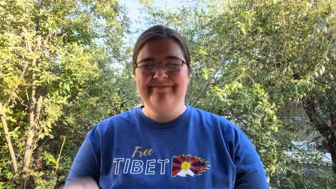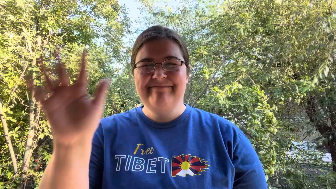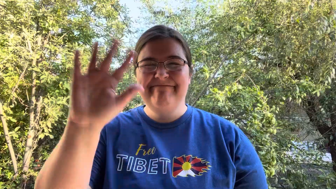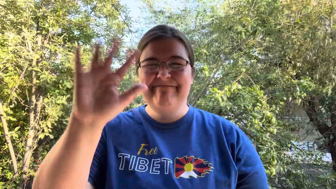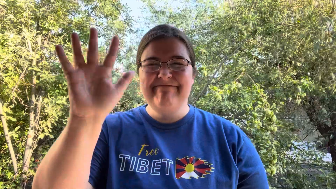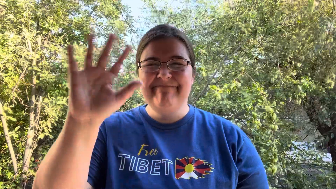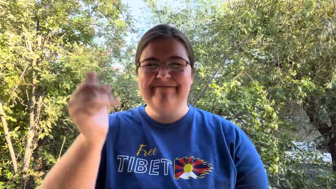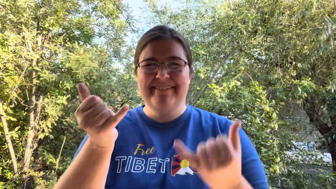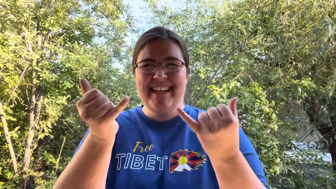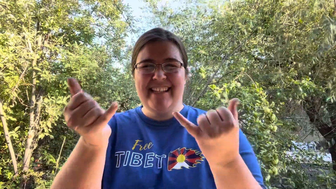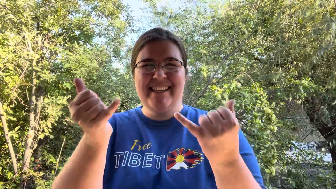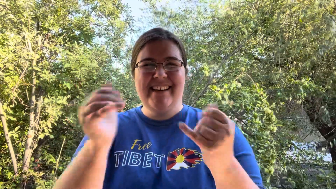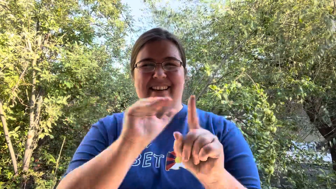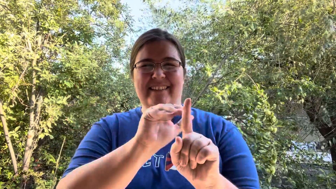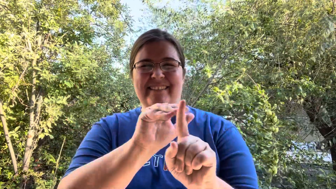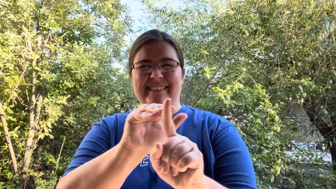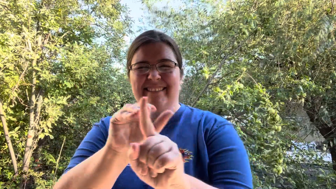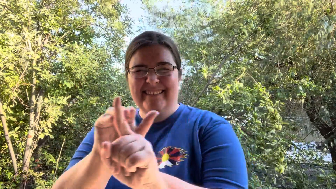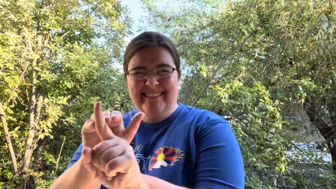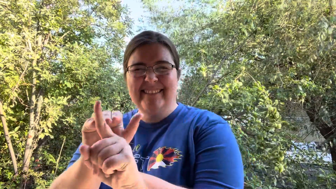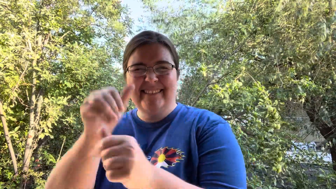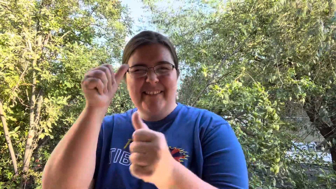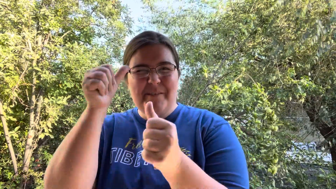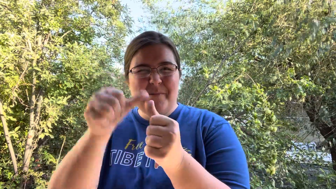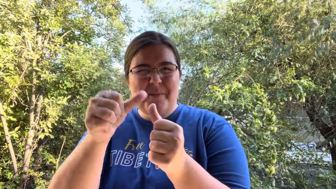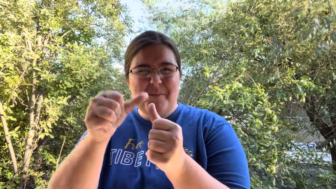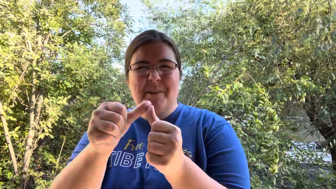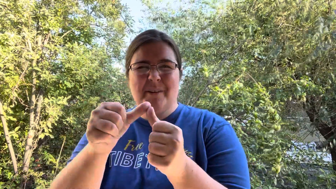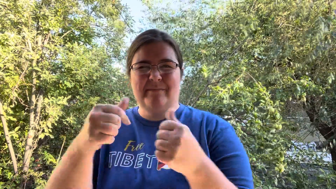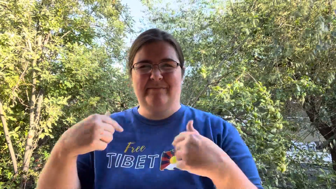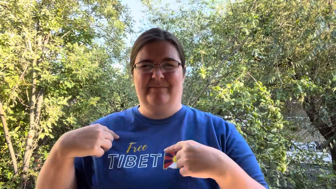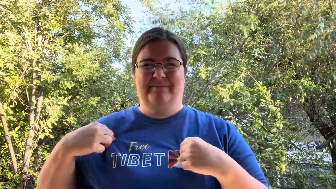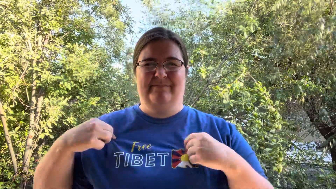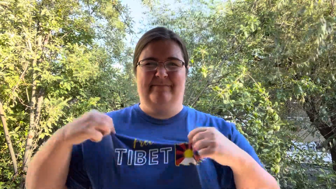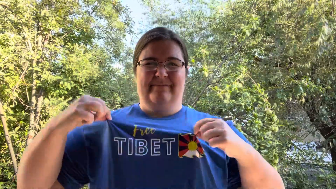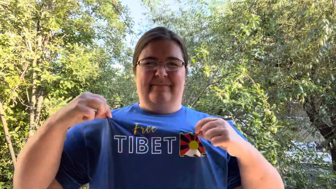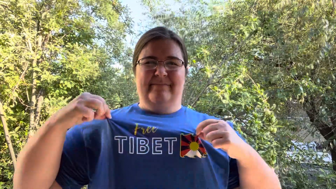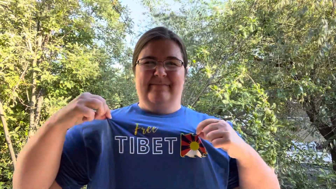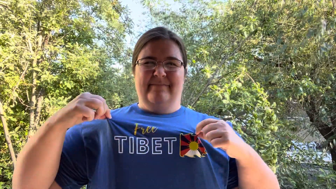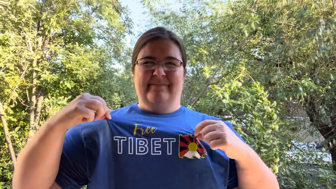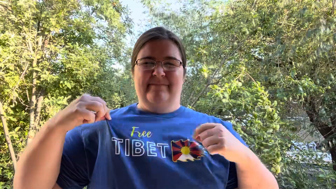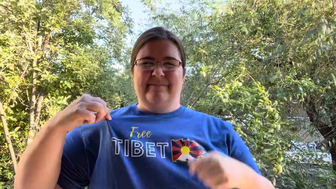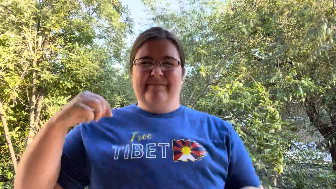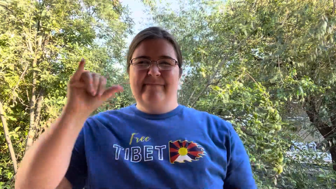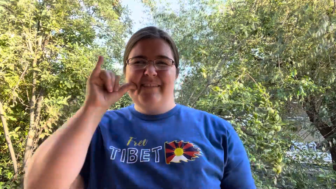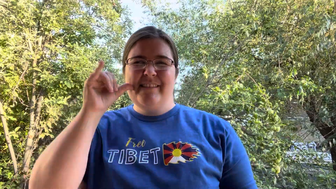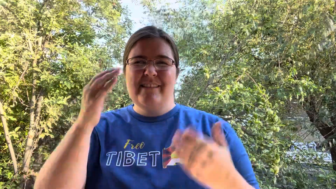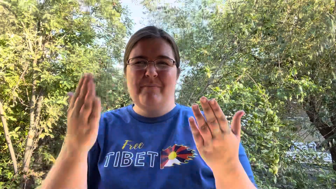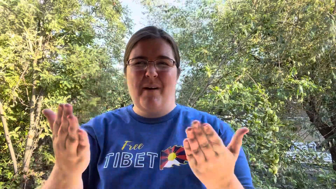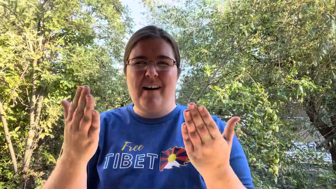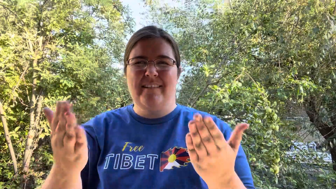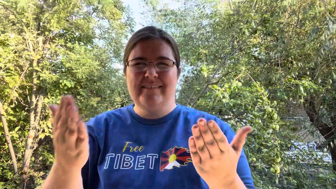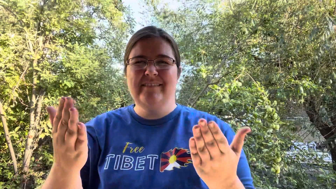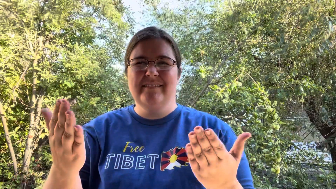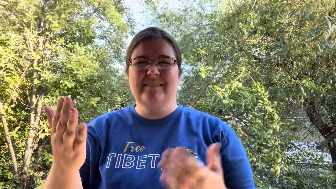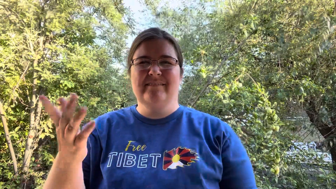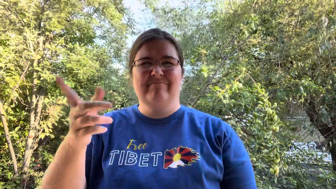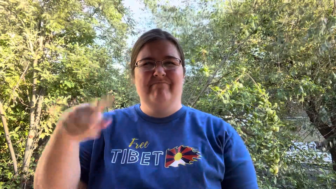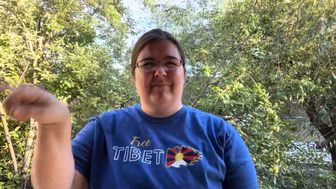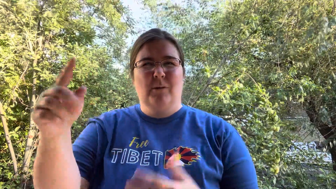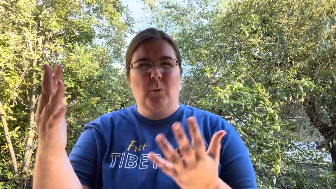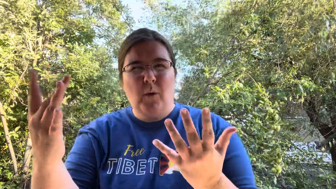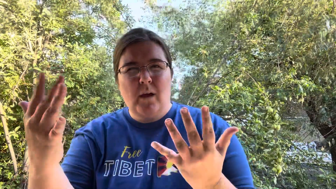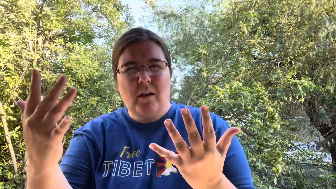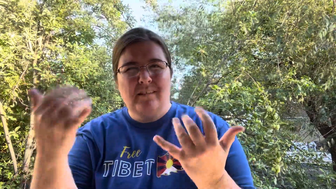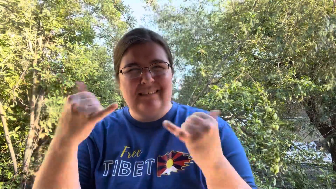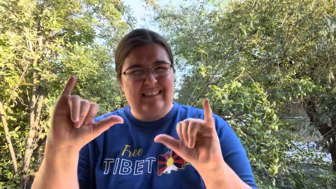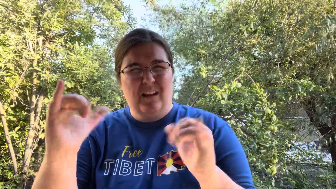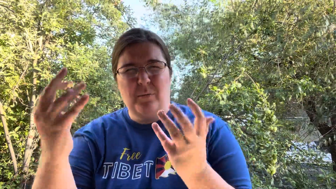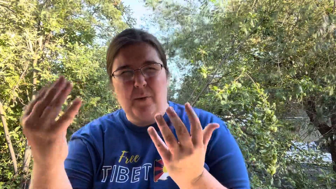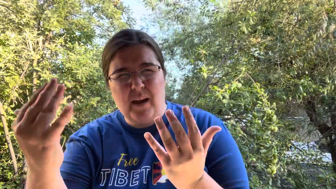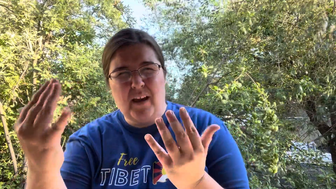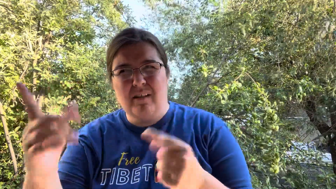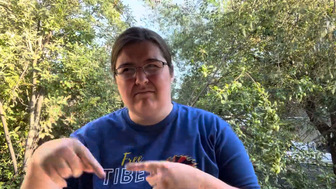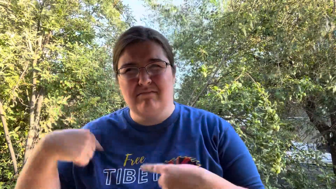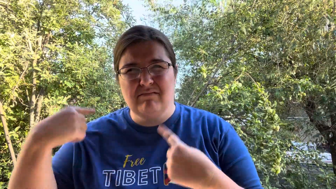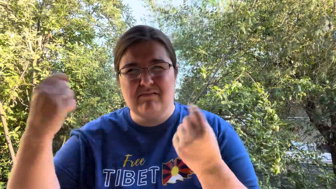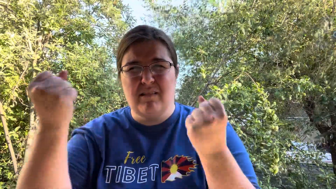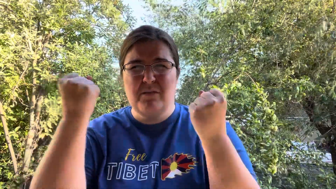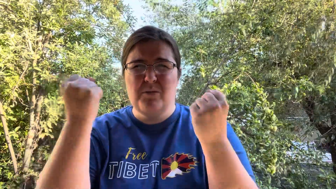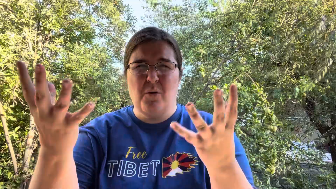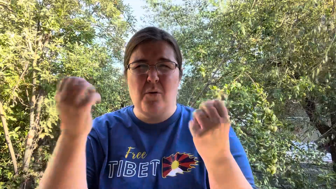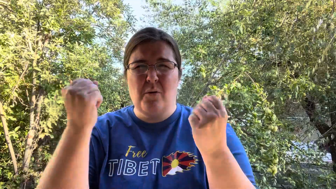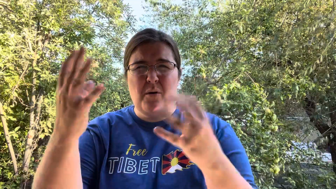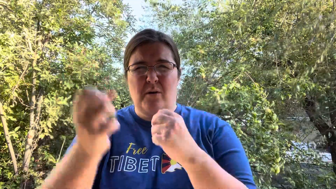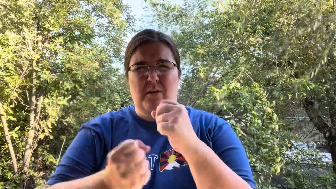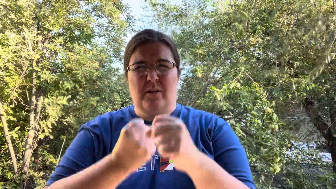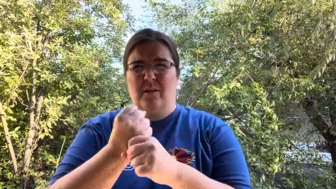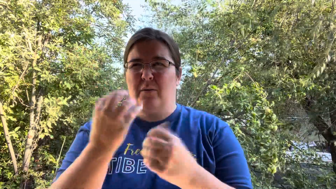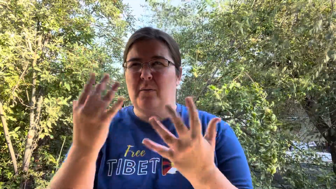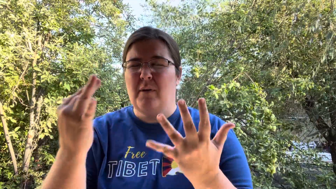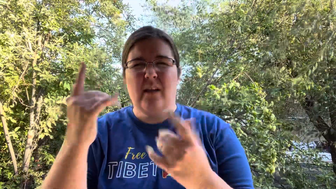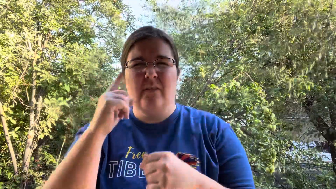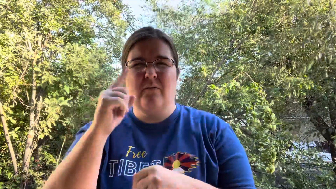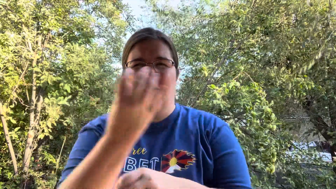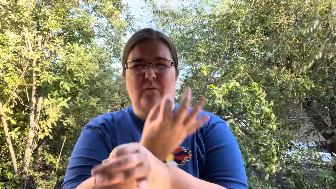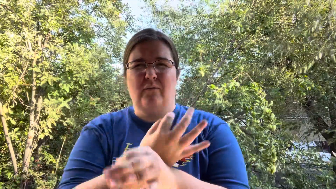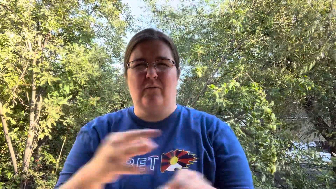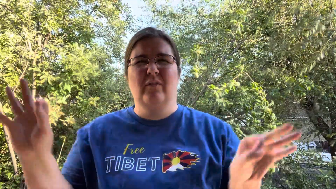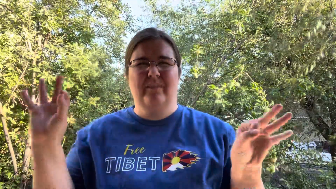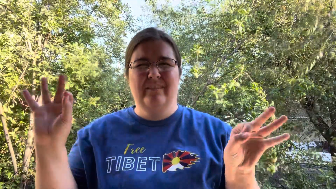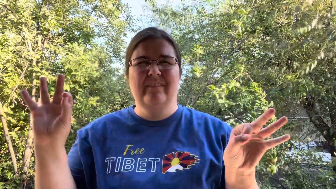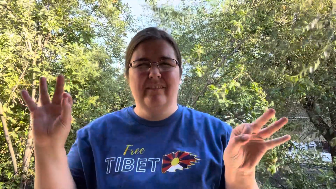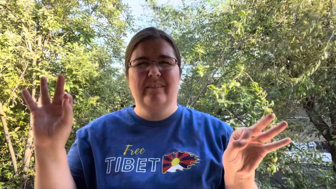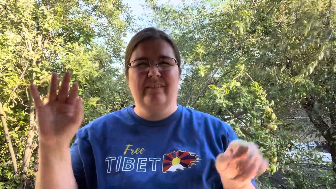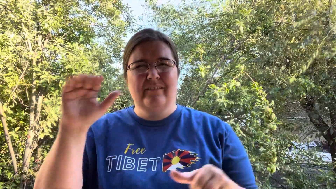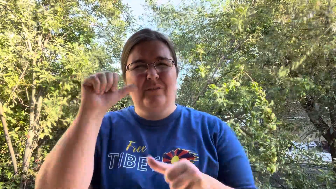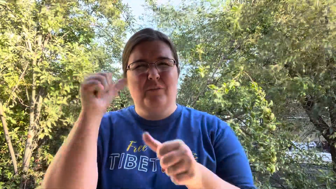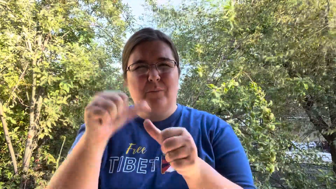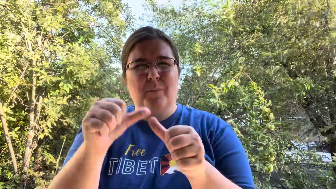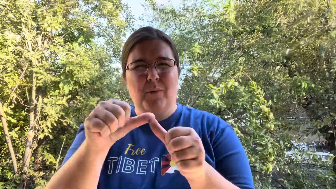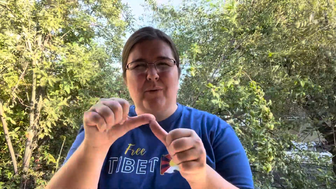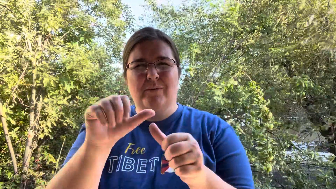Tibetan Independence Day